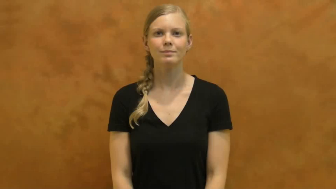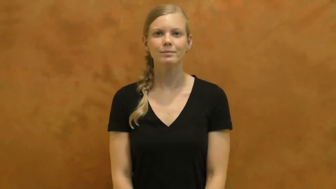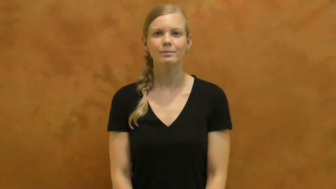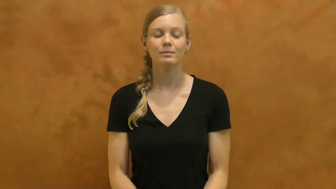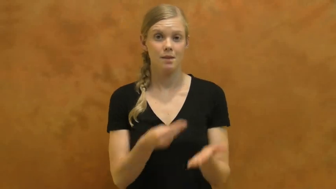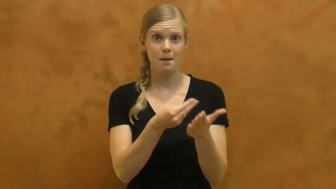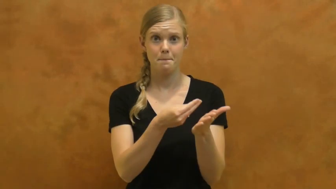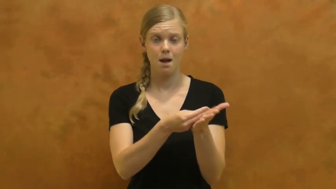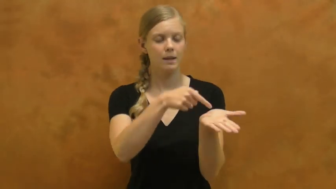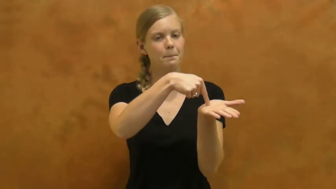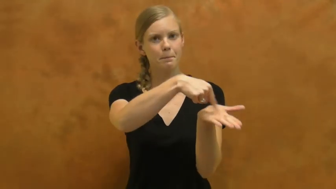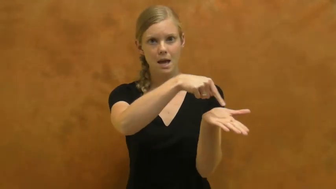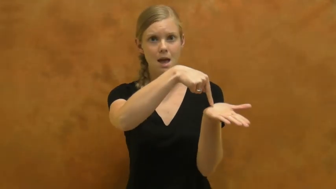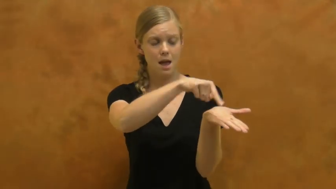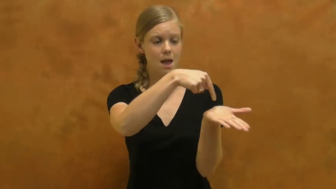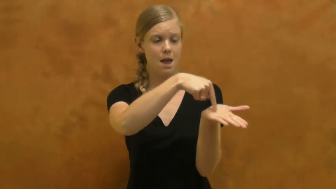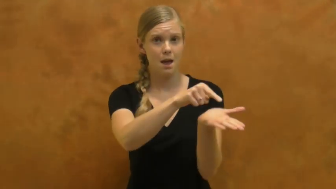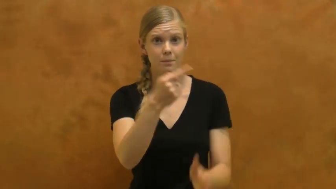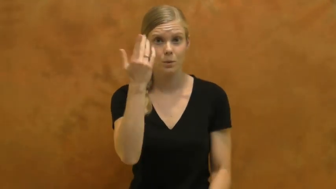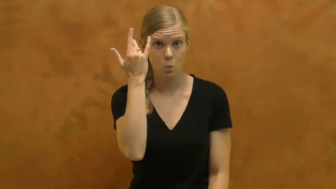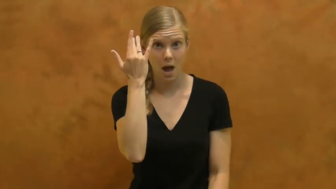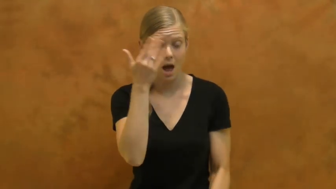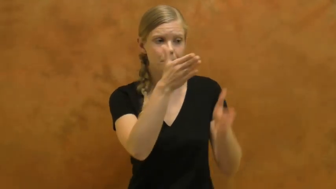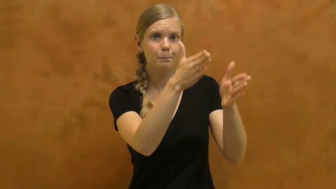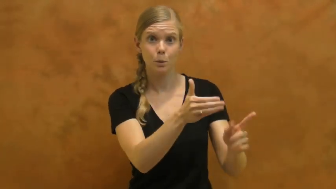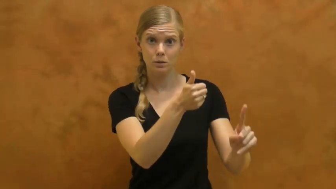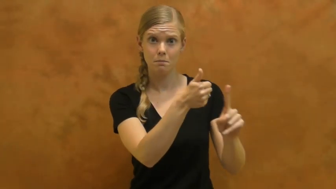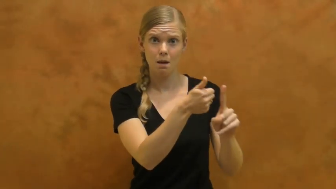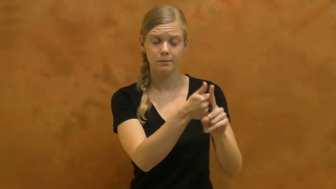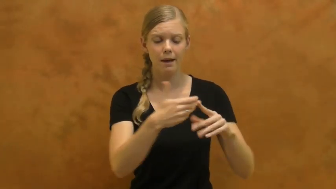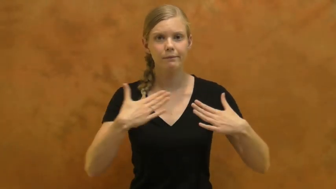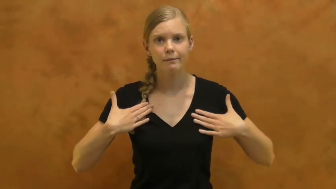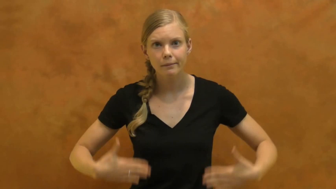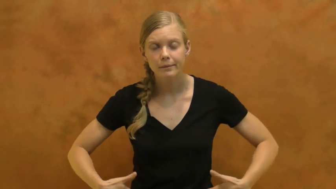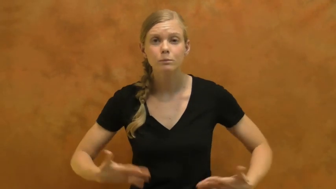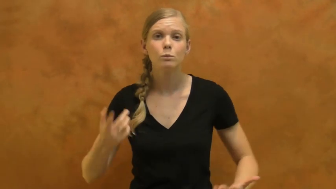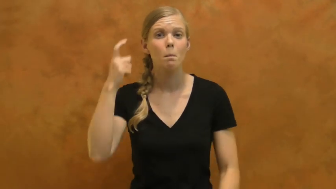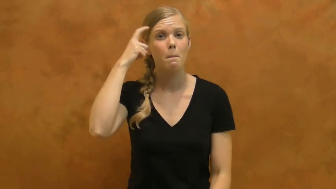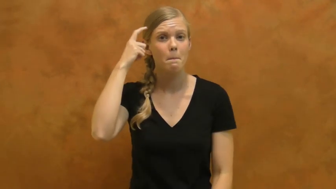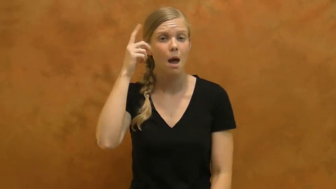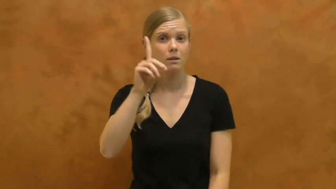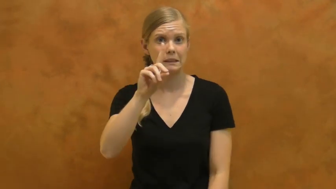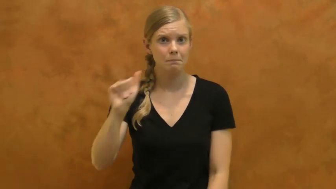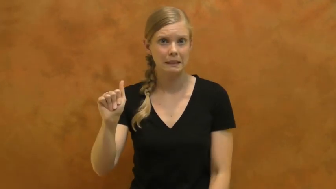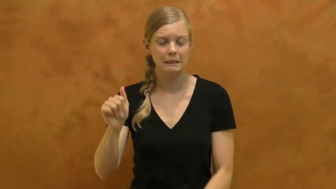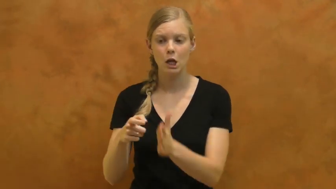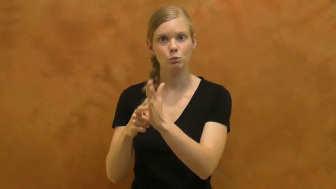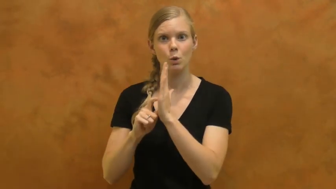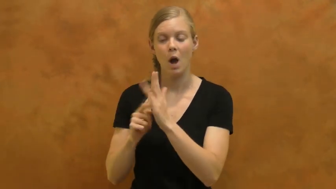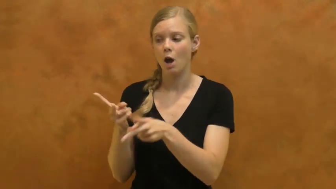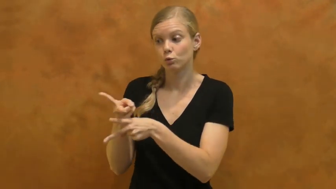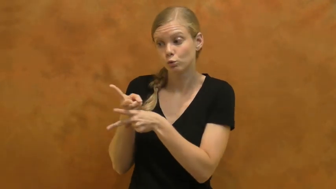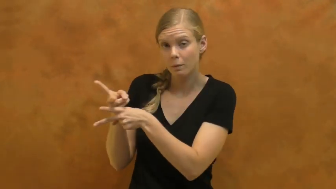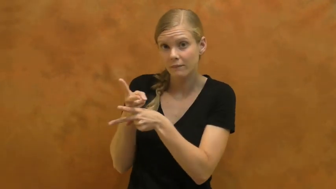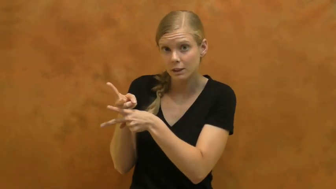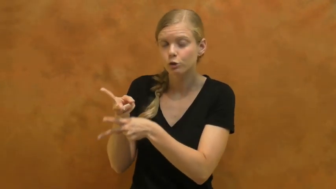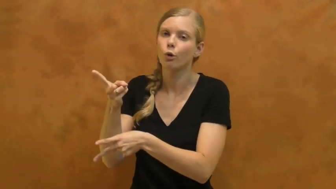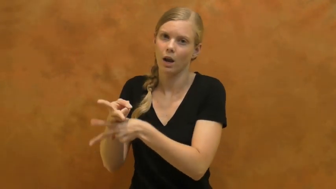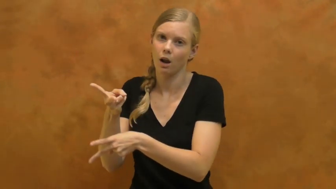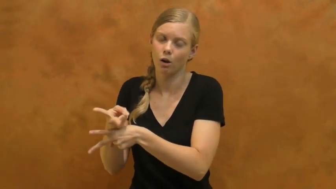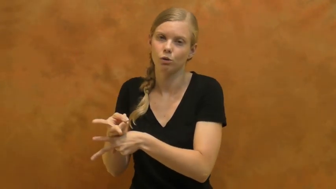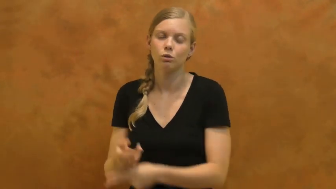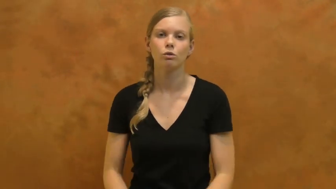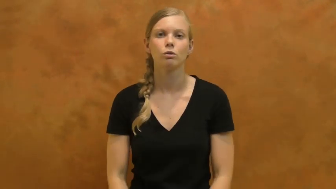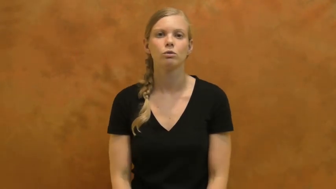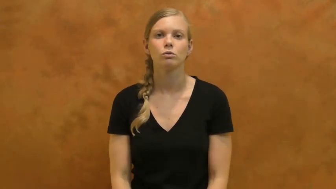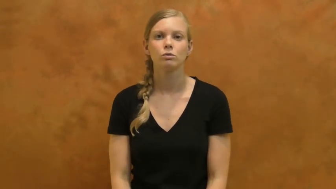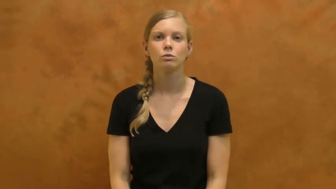assistance, allowance